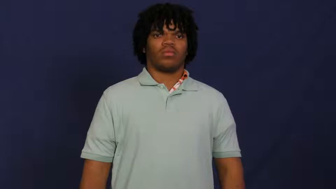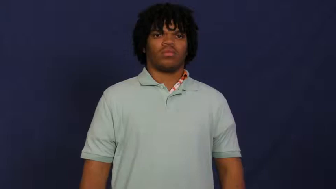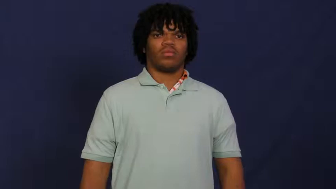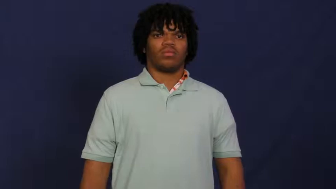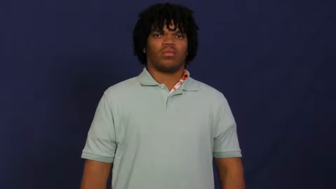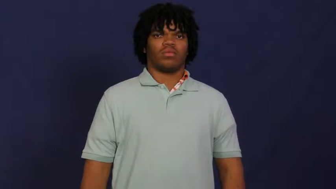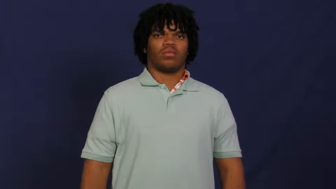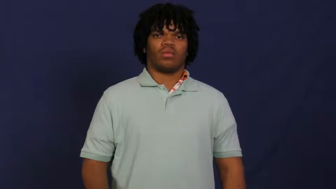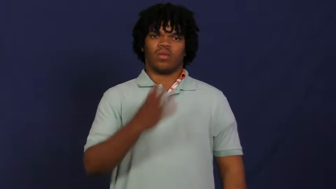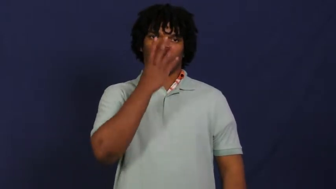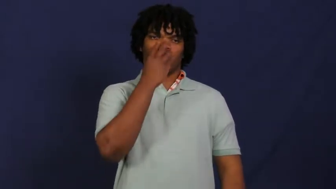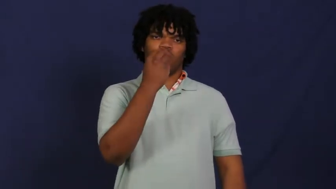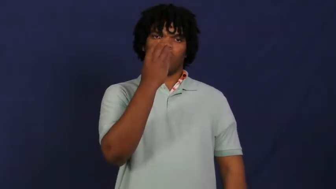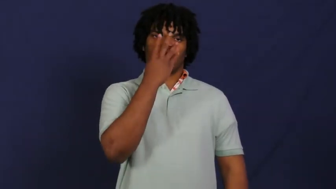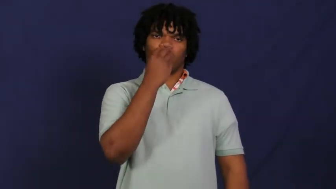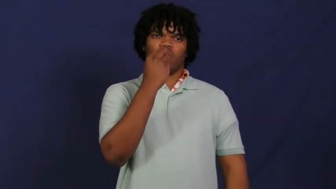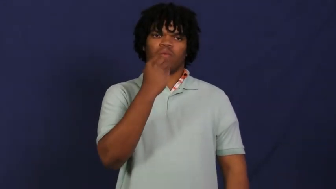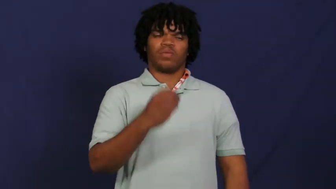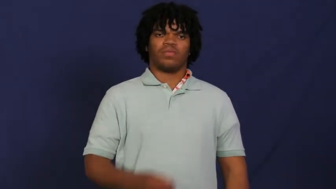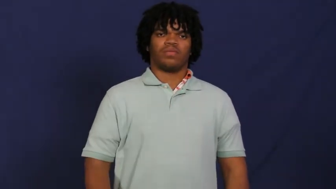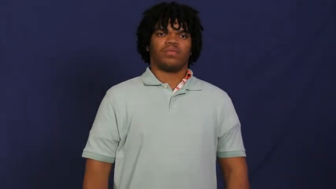wolf